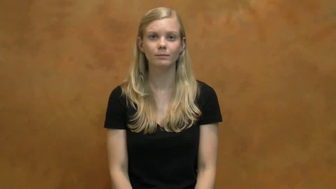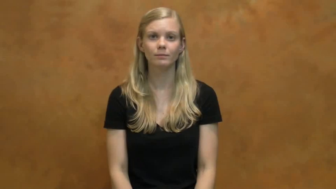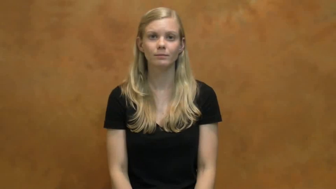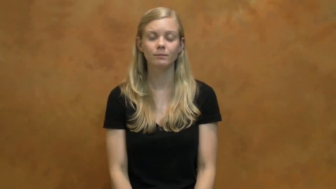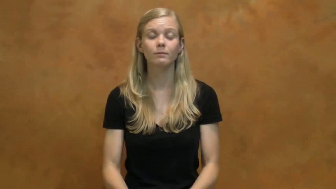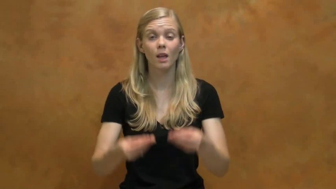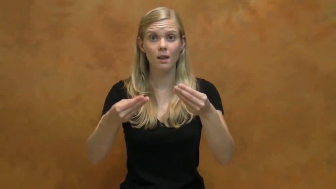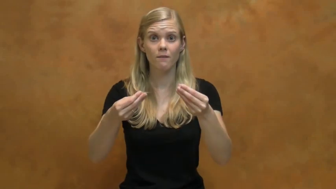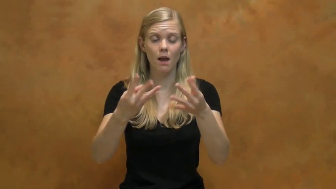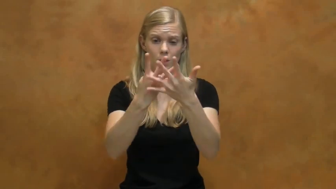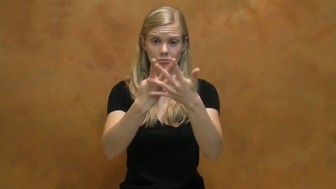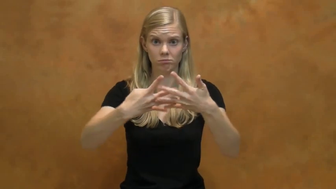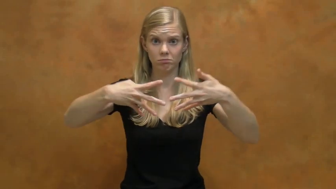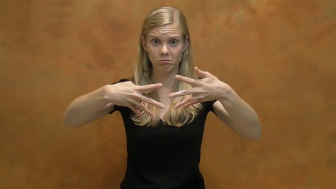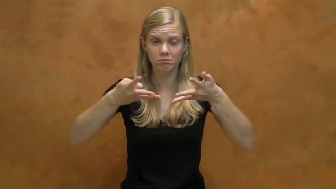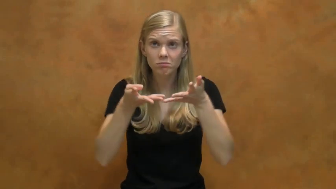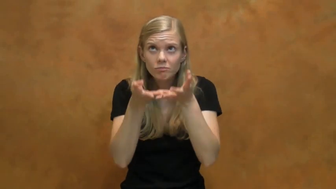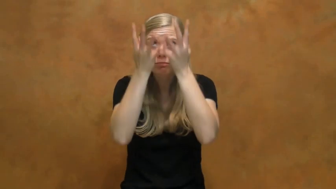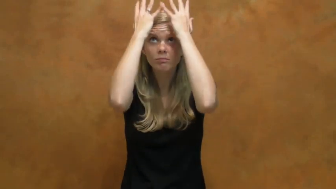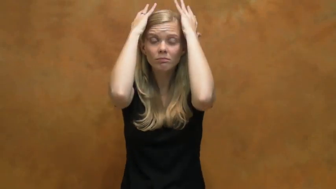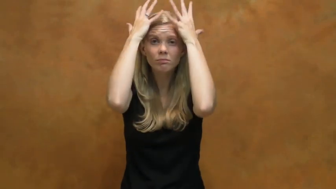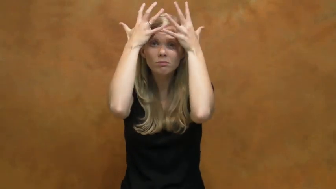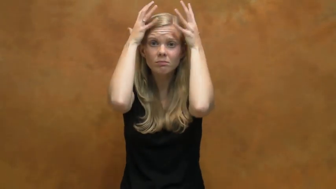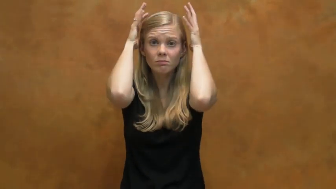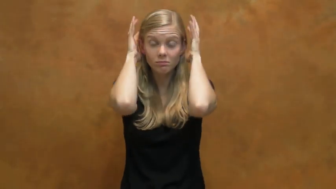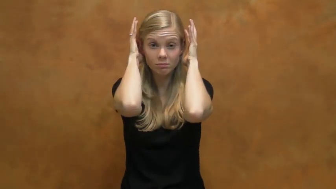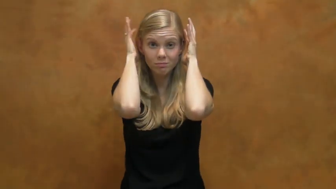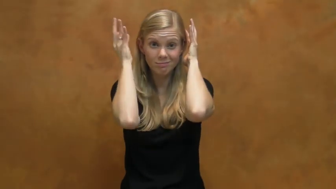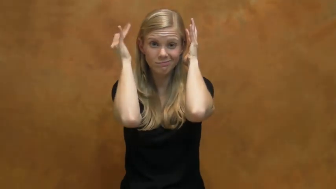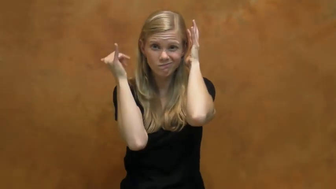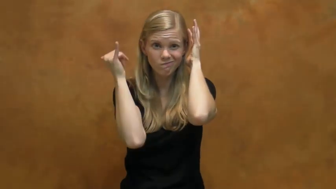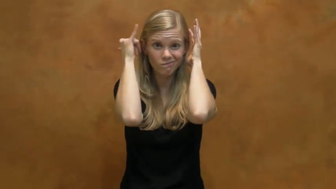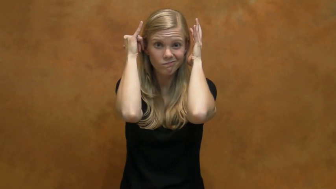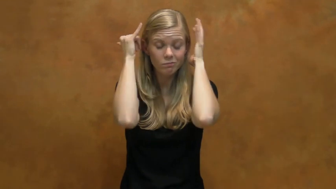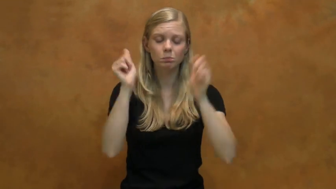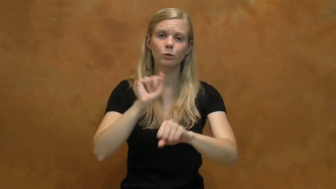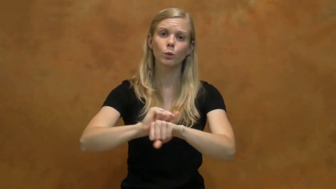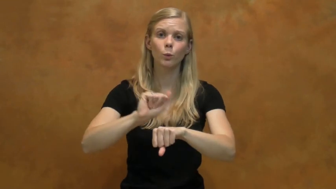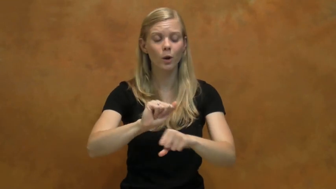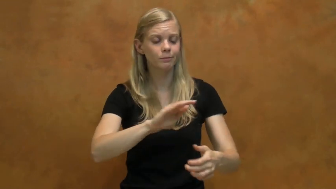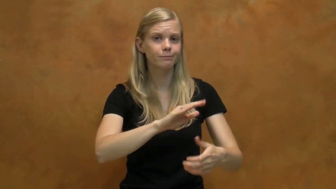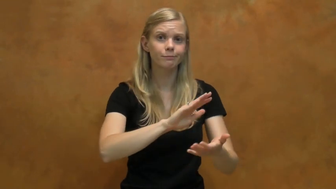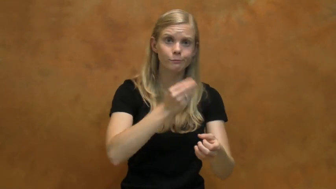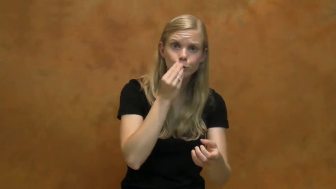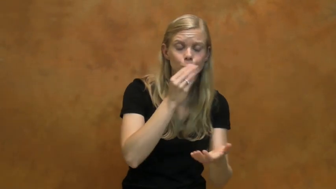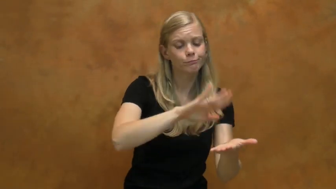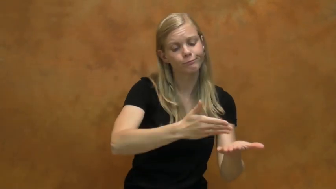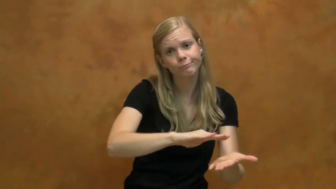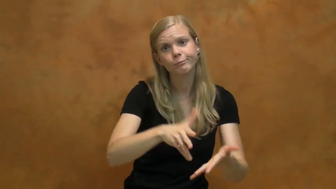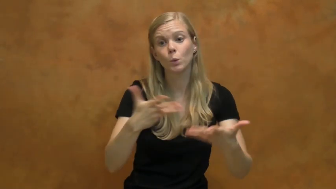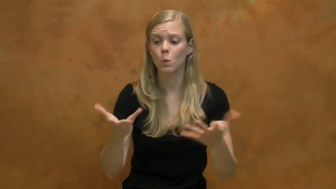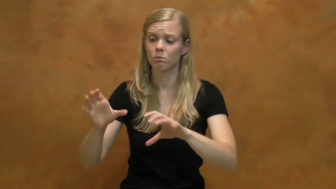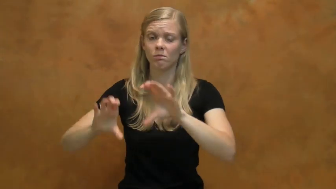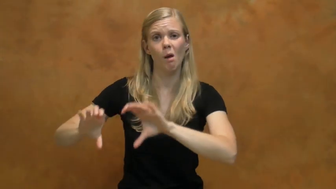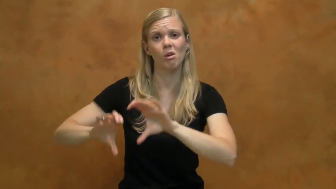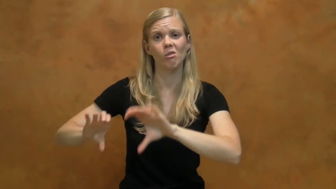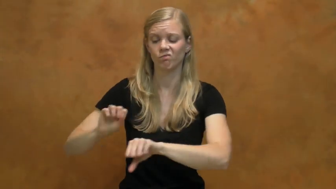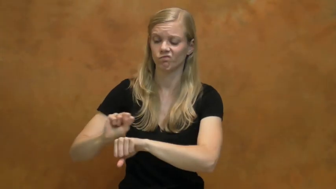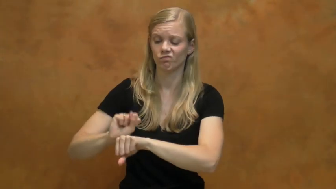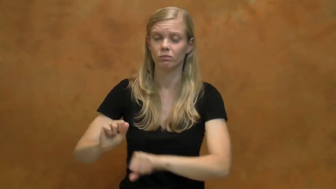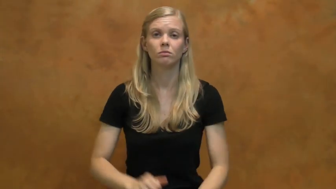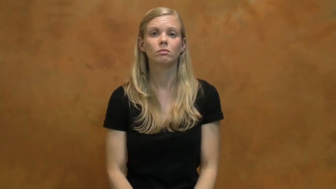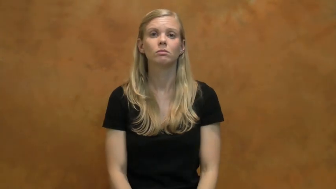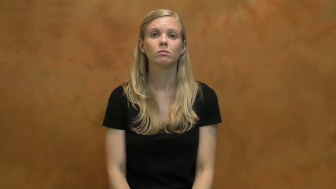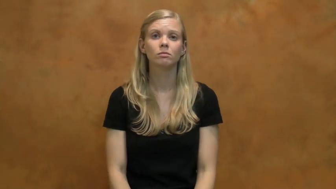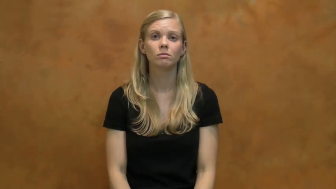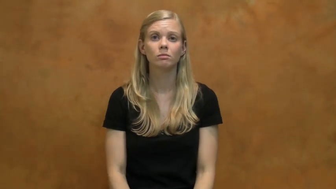hairnet